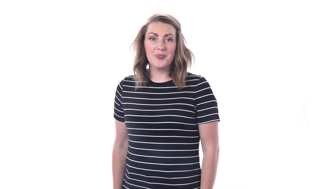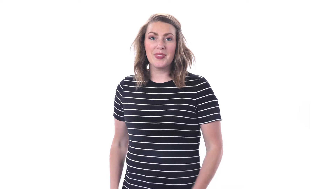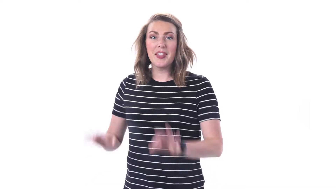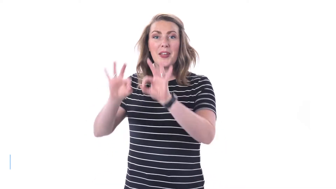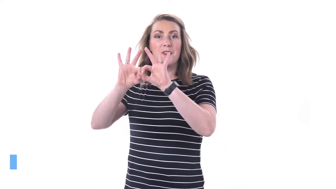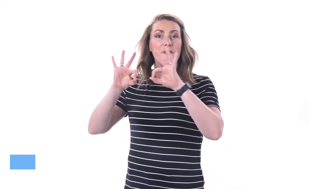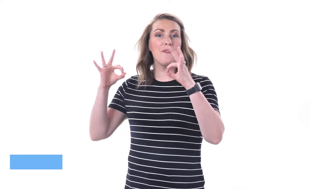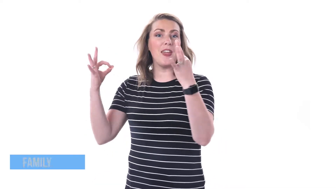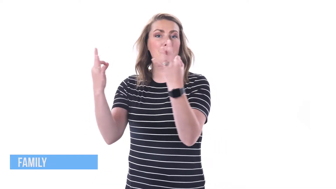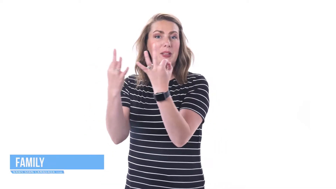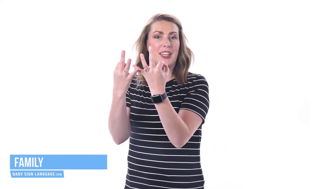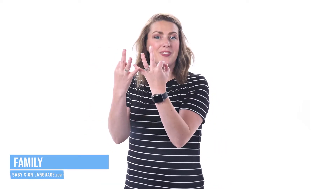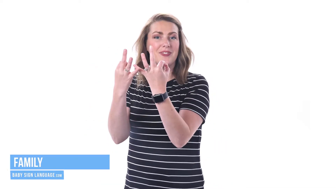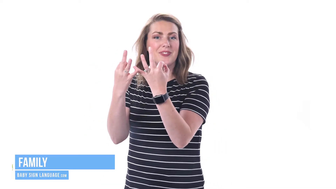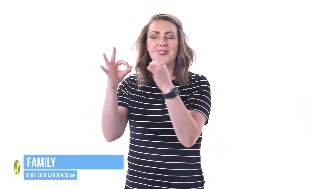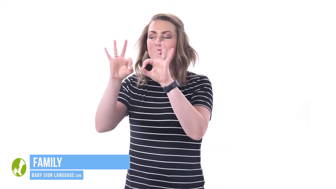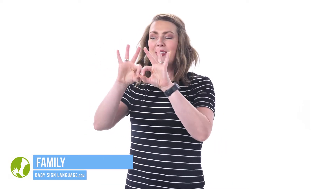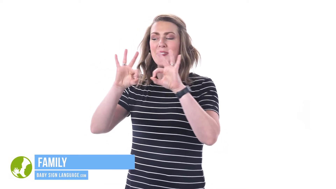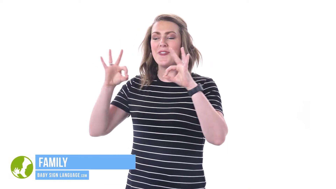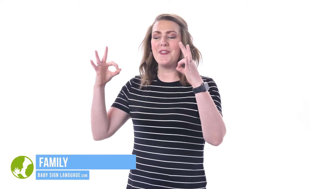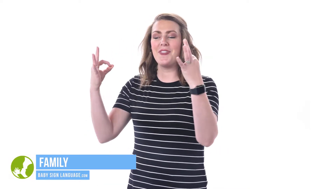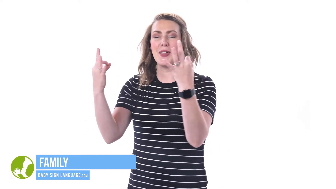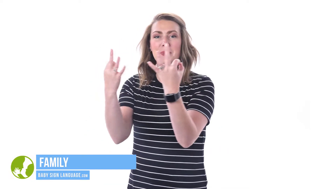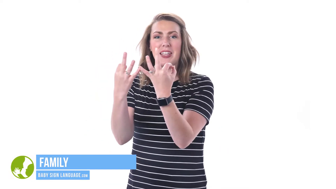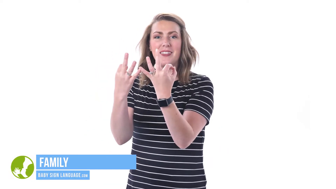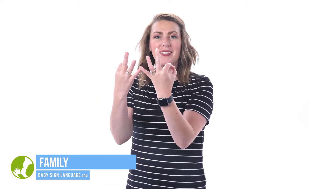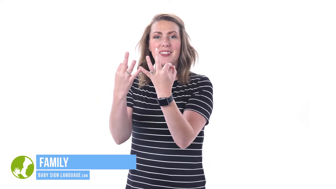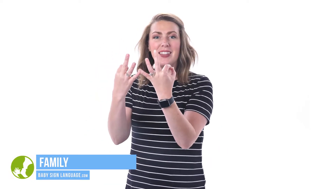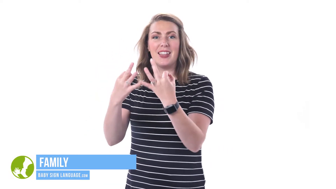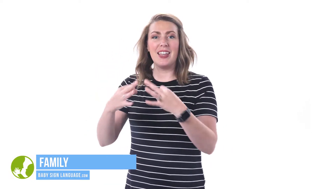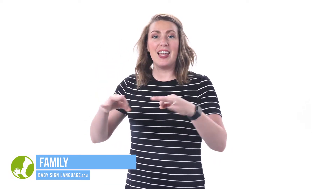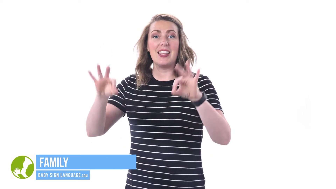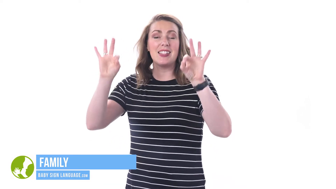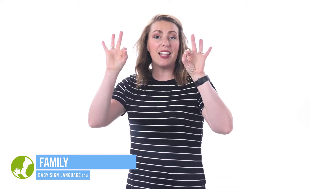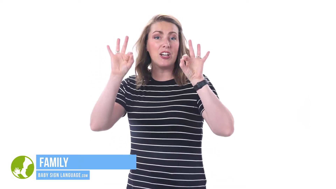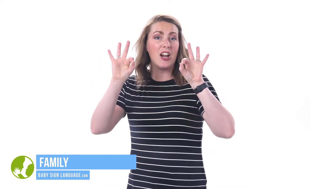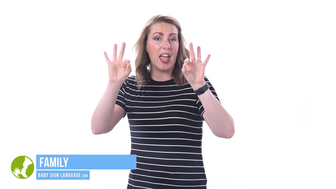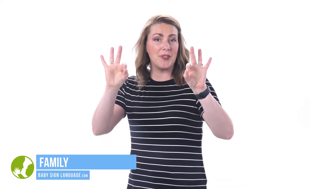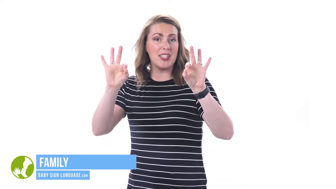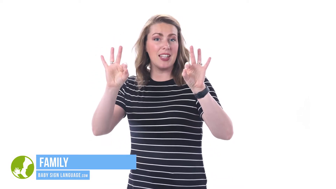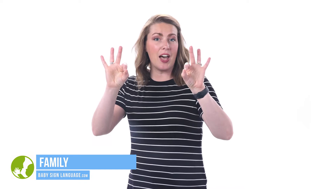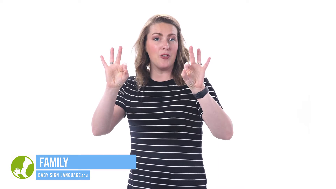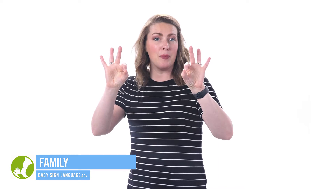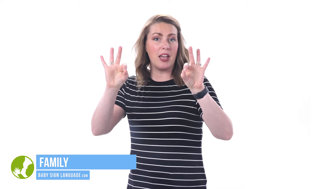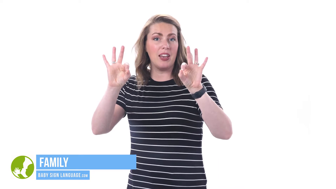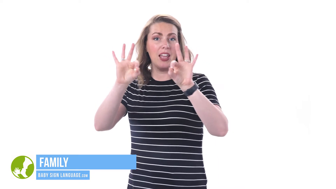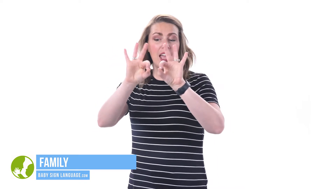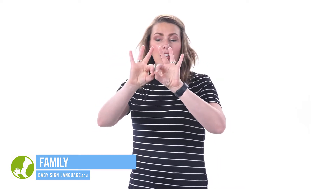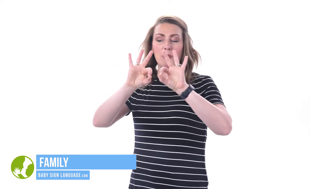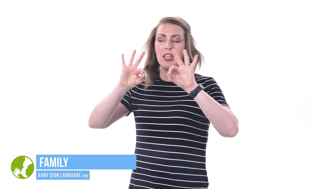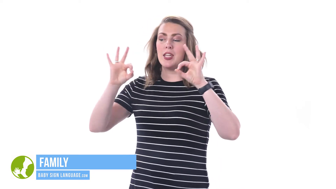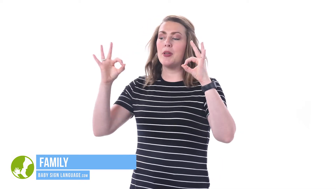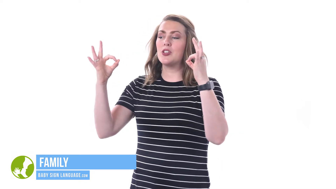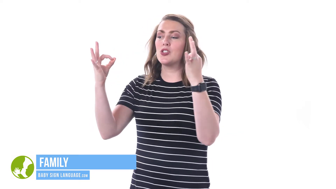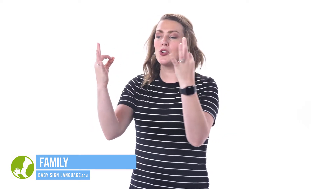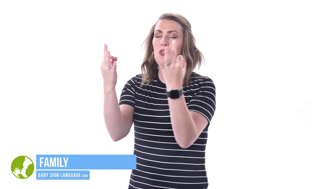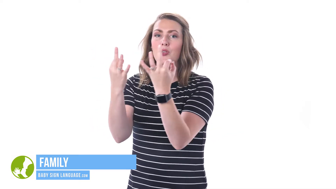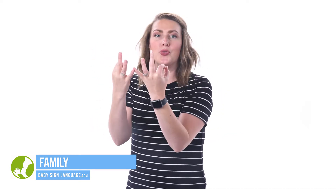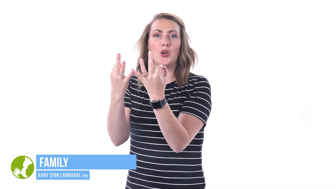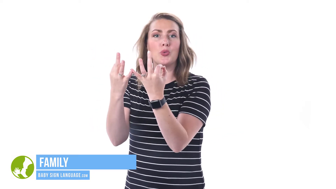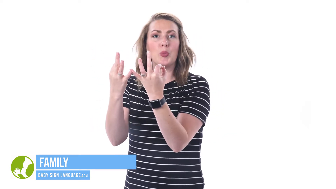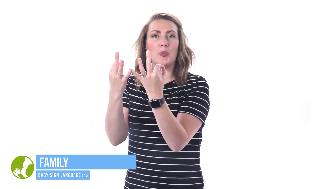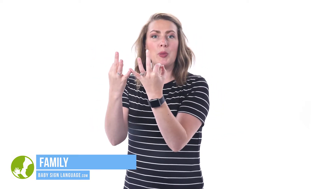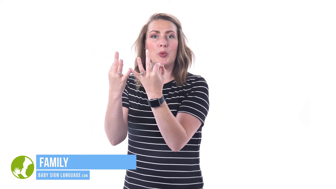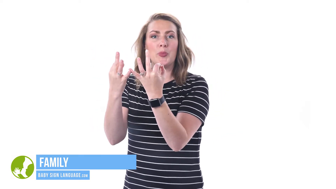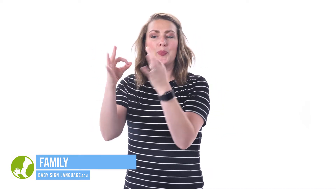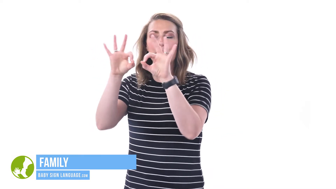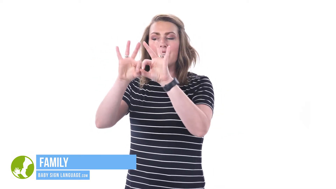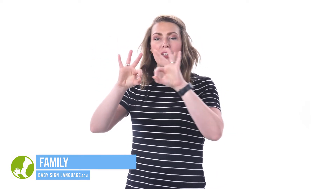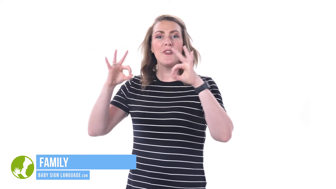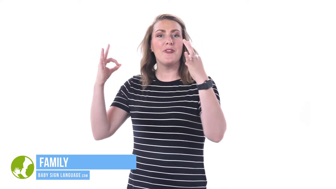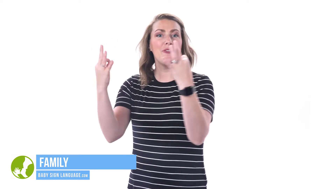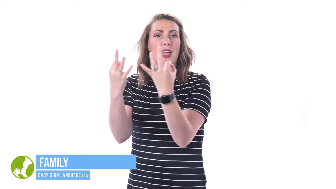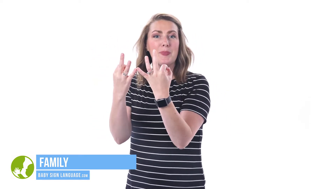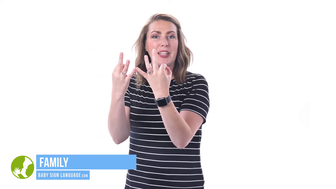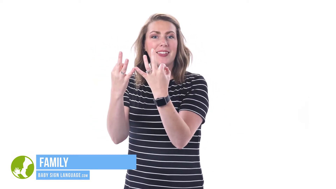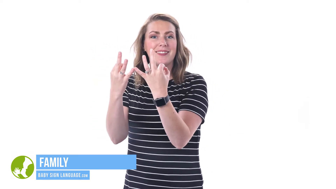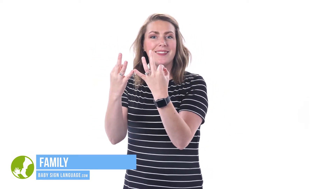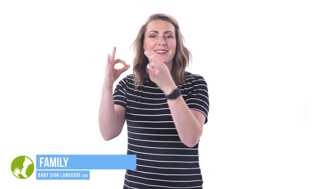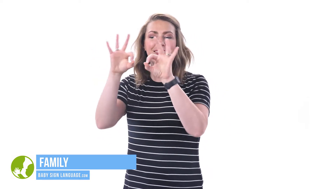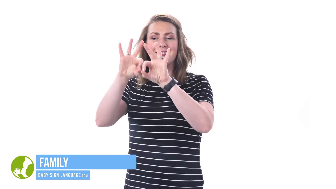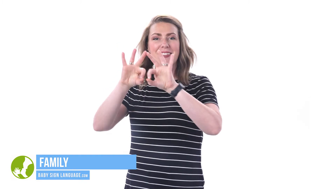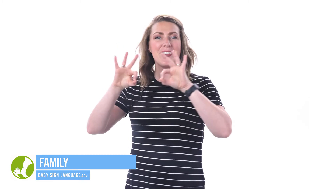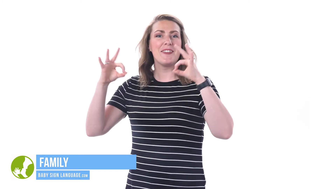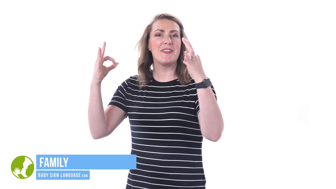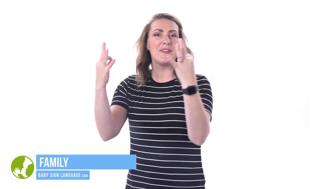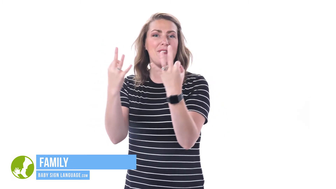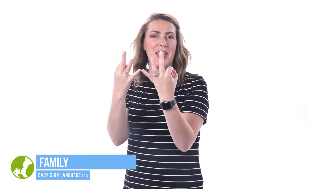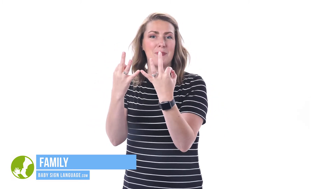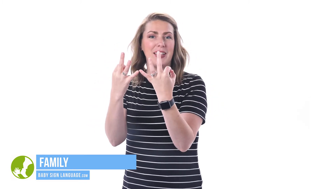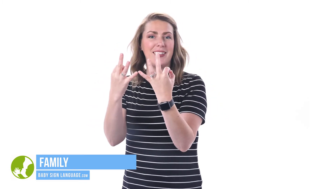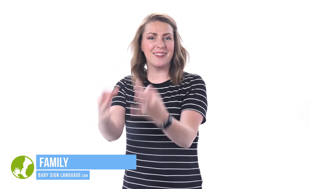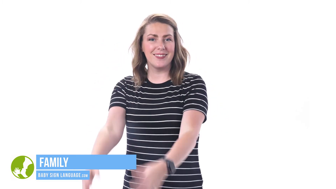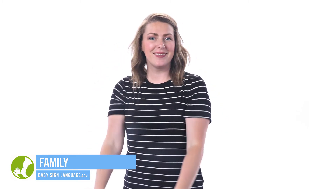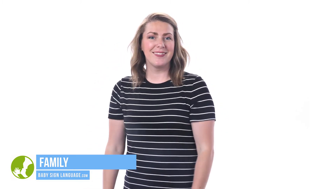Family